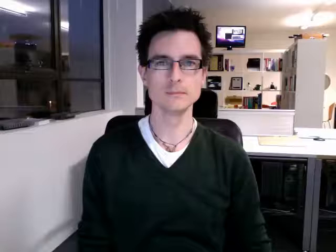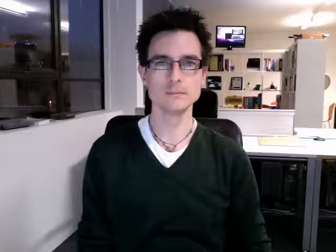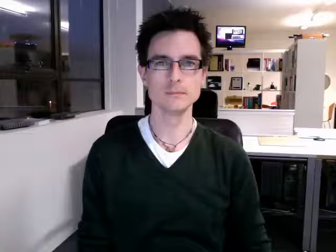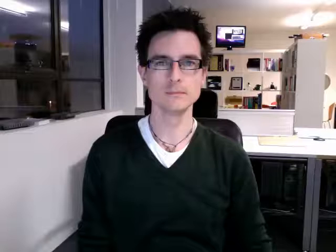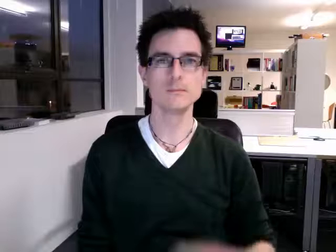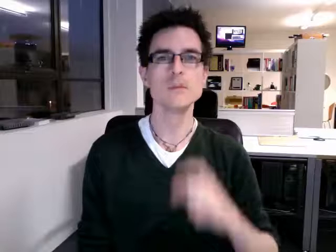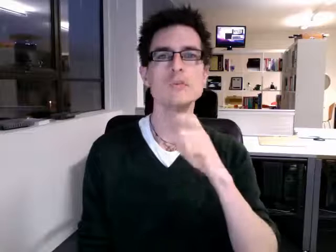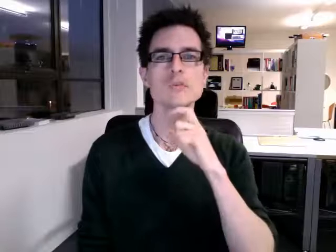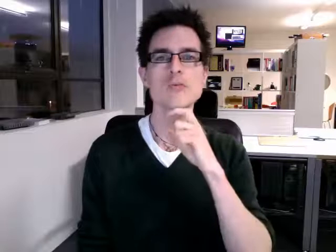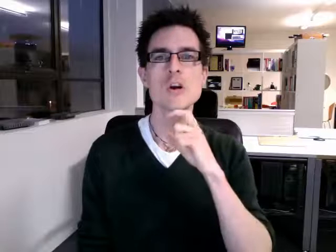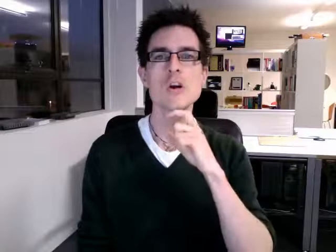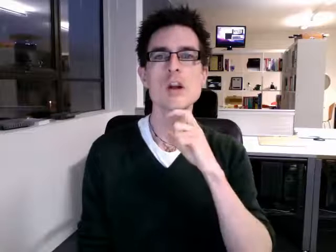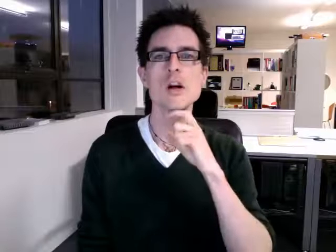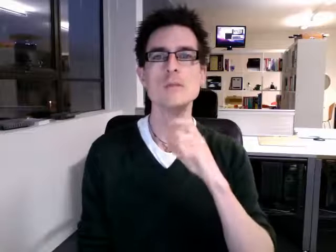chocolate